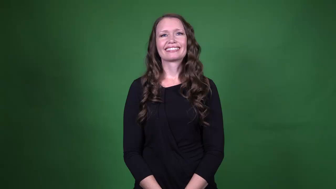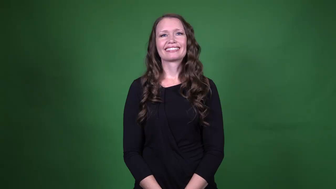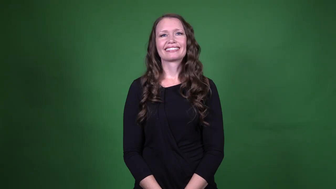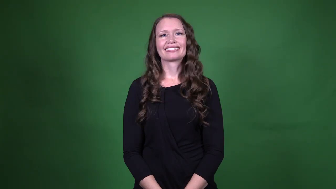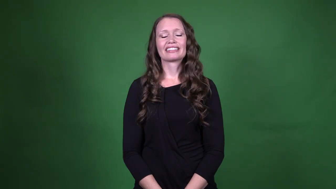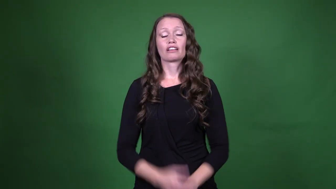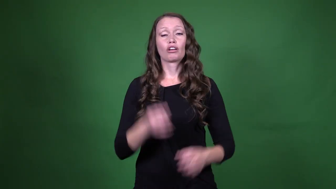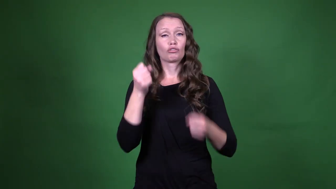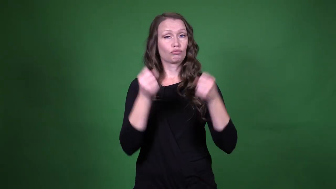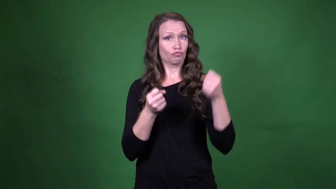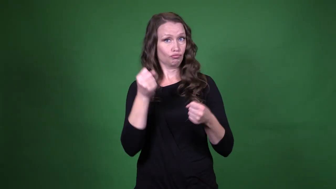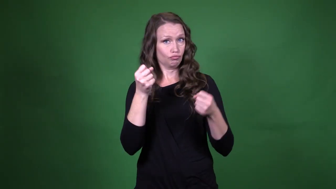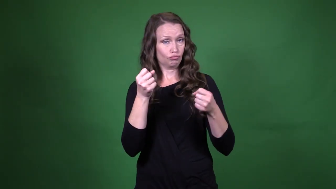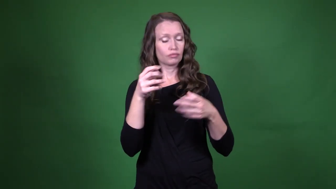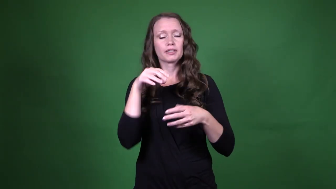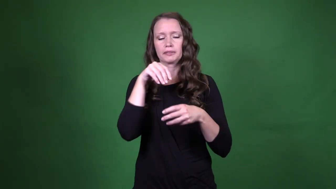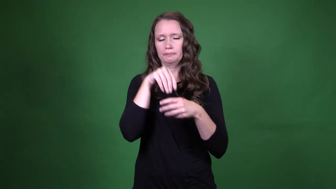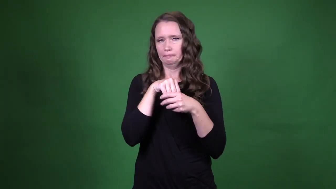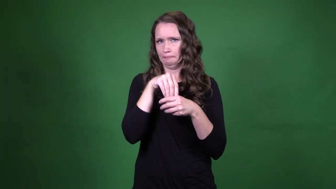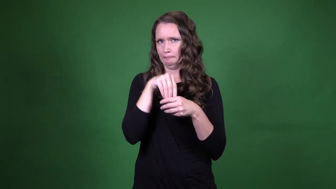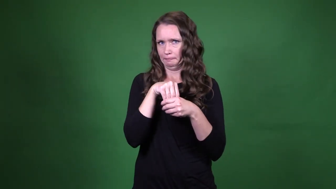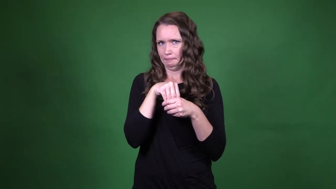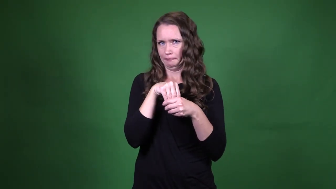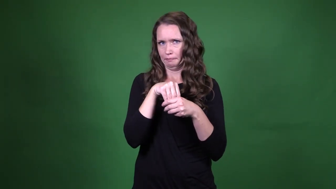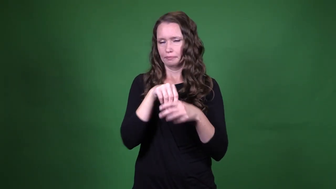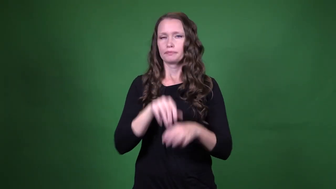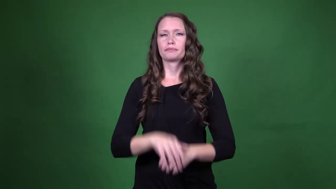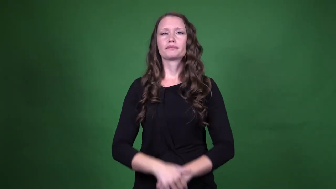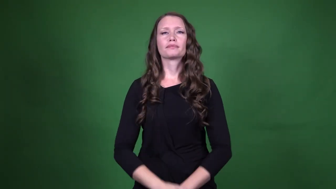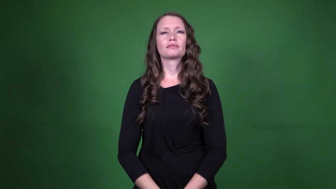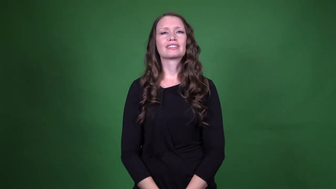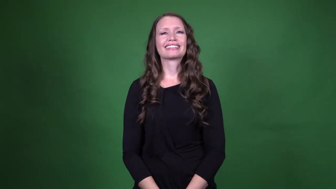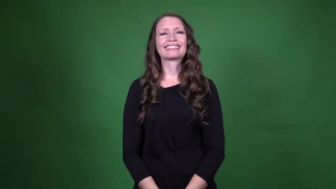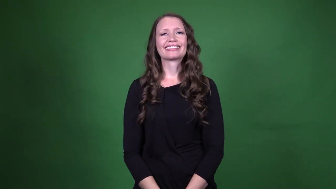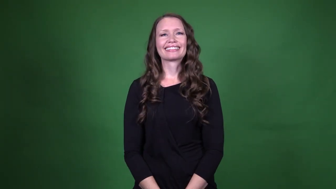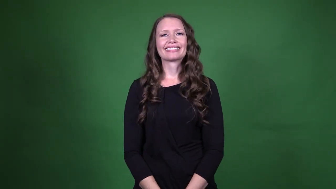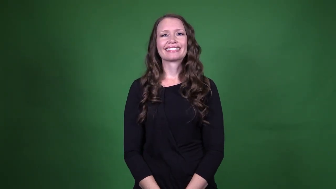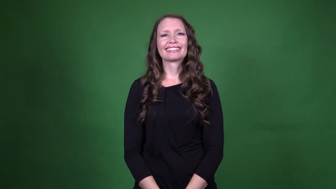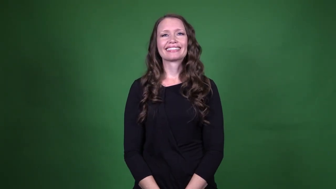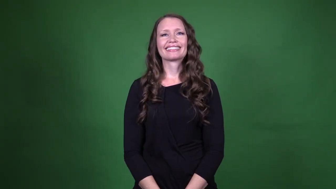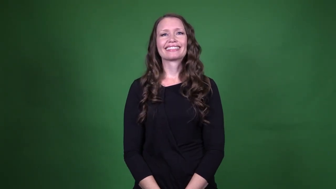car interior